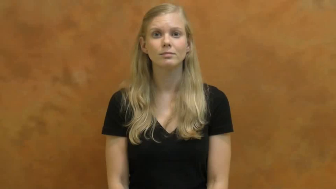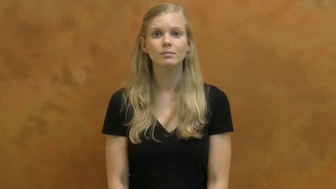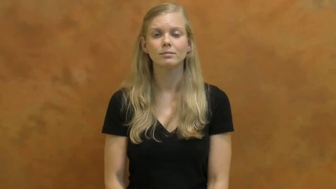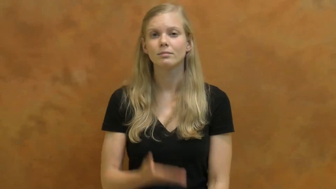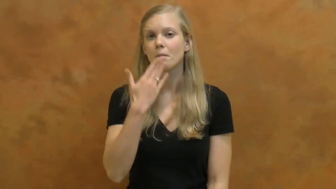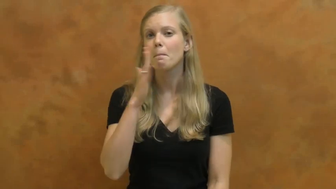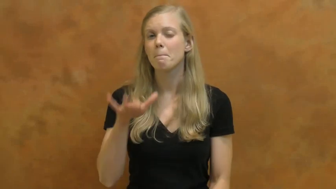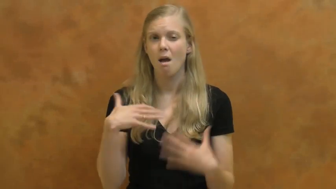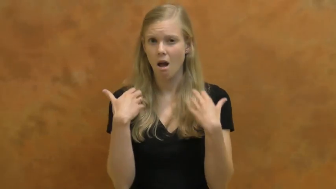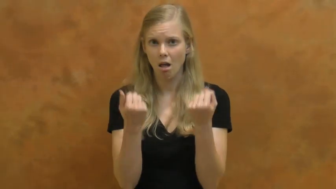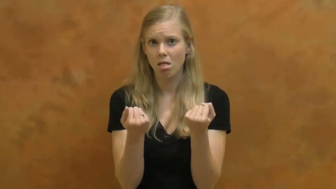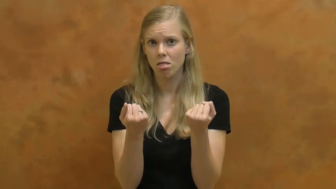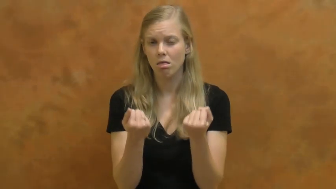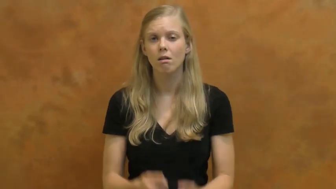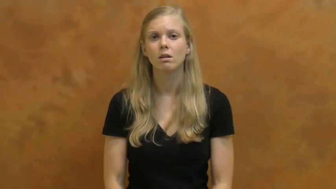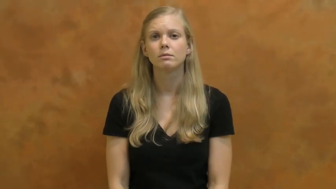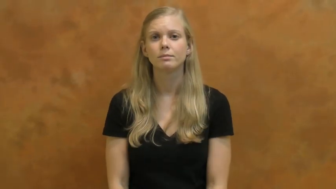illness